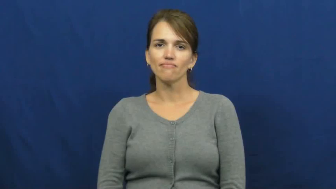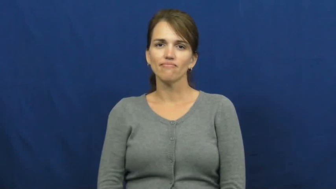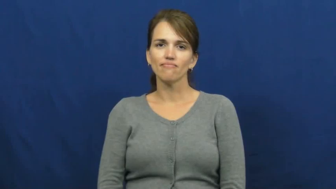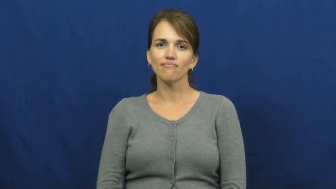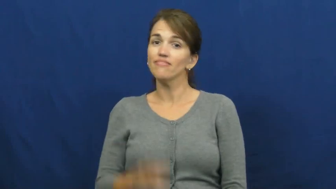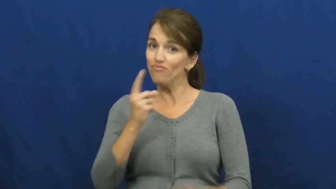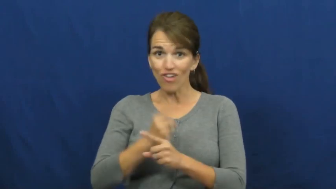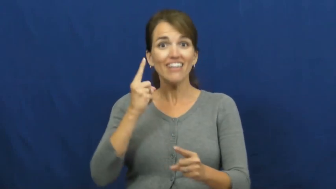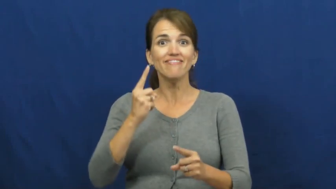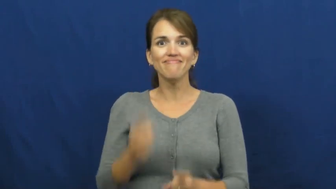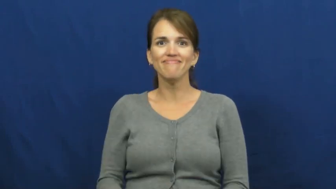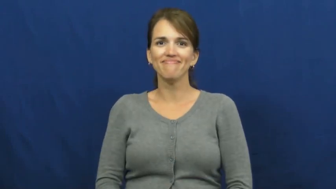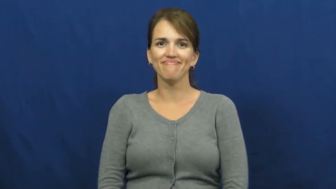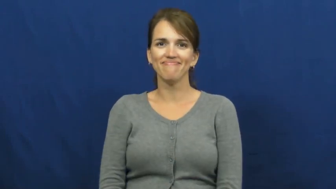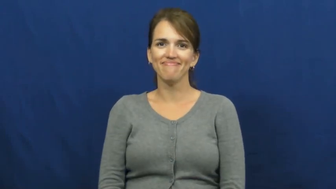correct